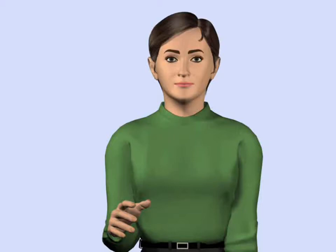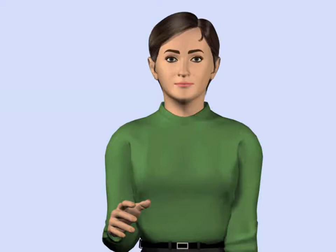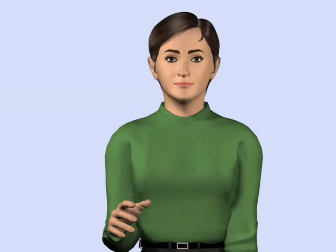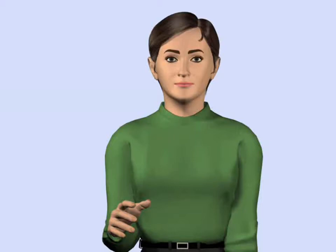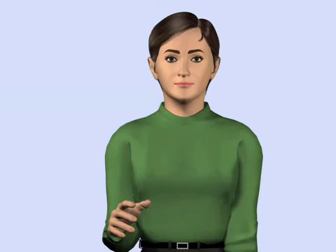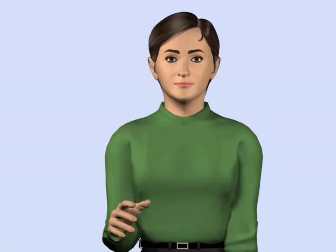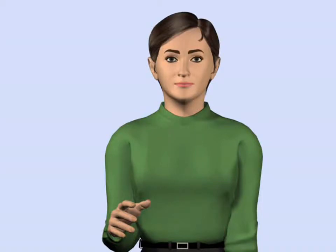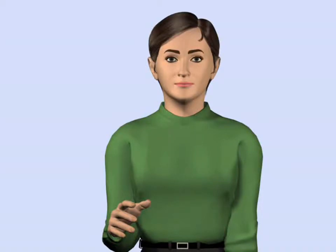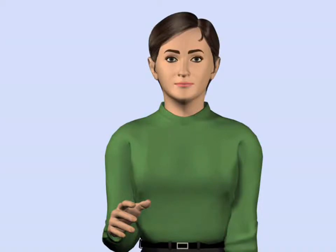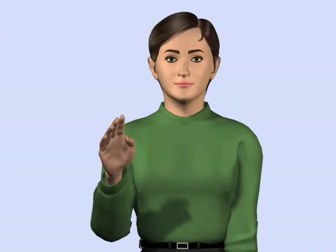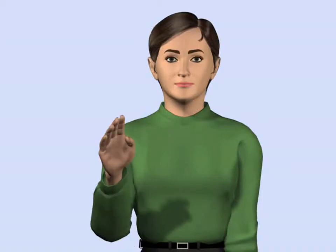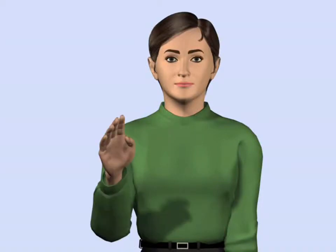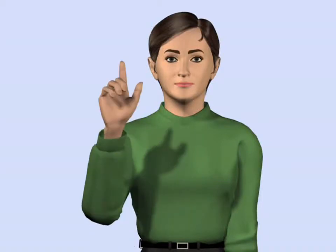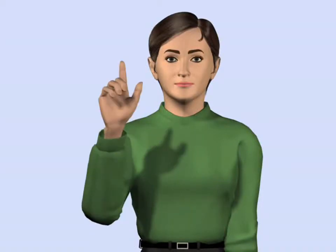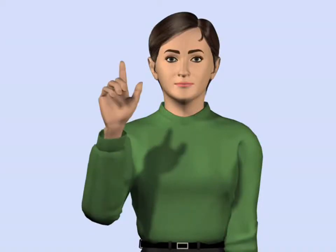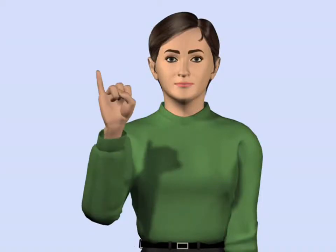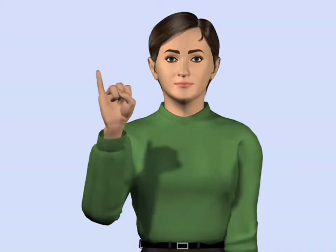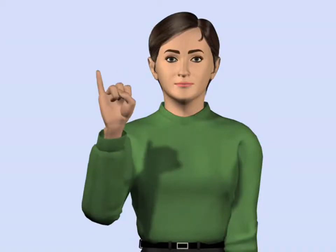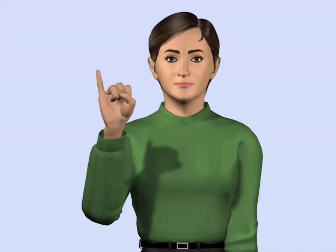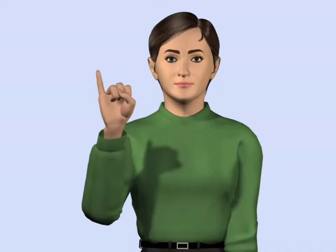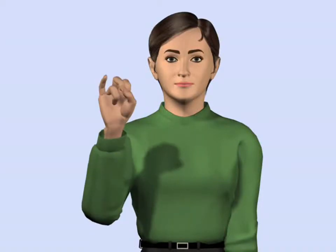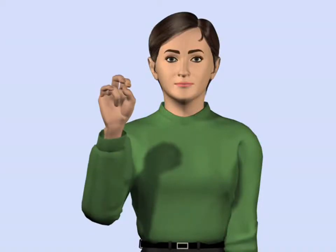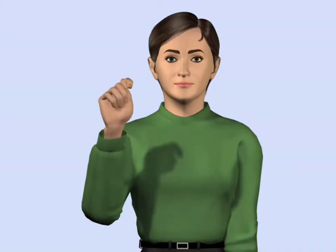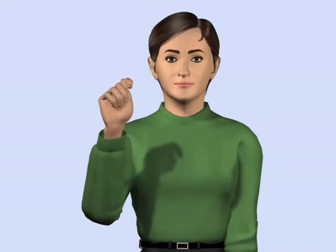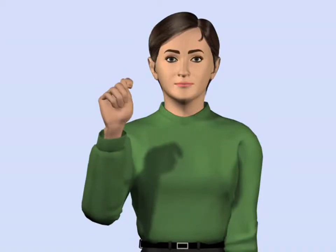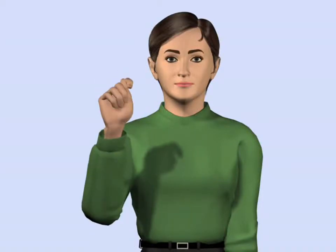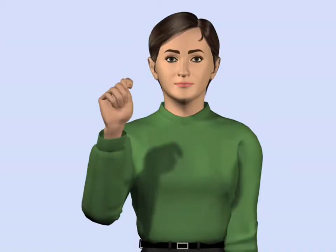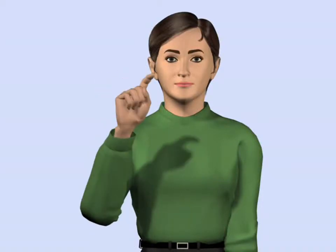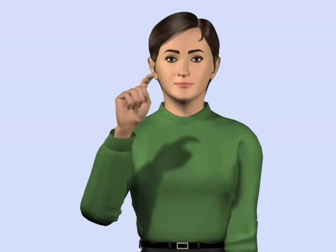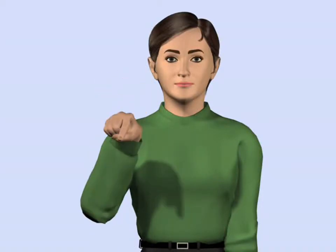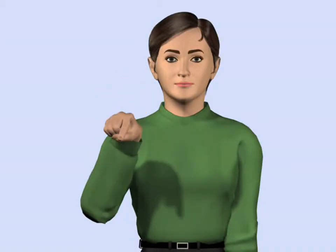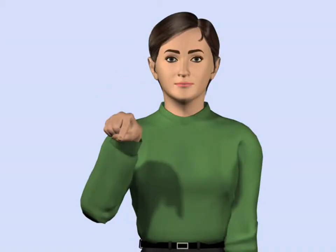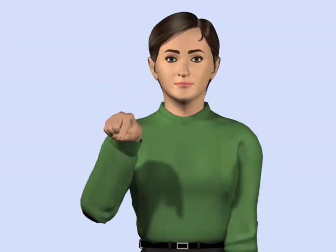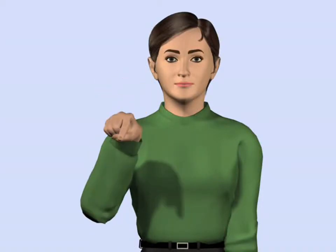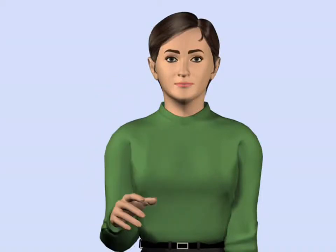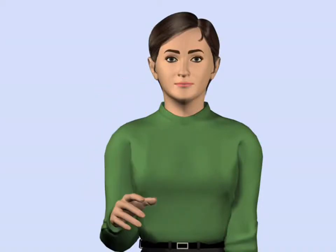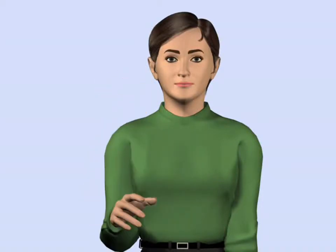blintz